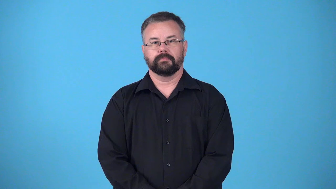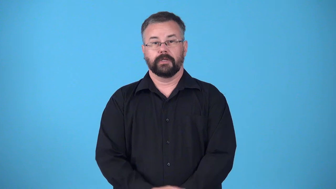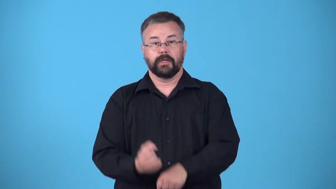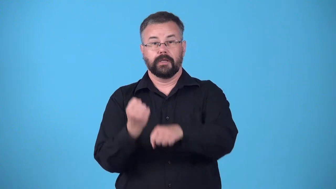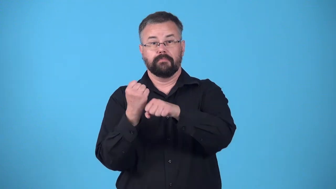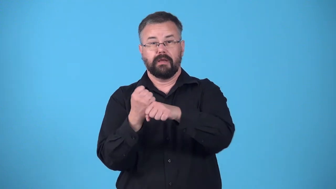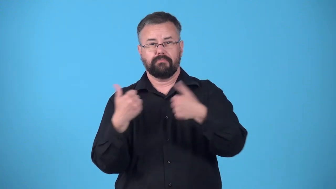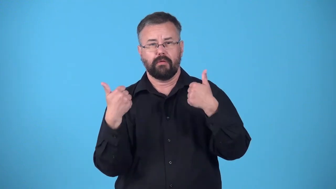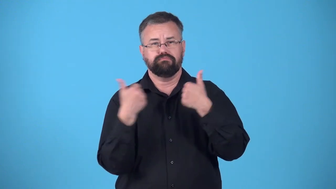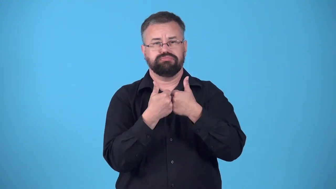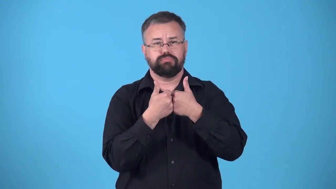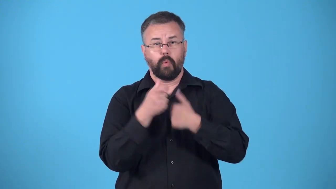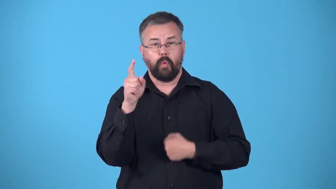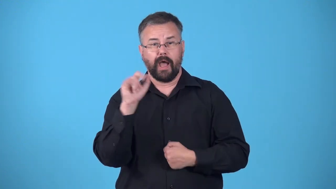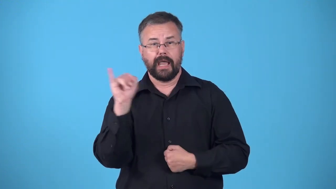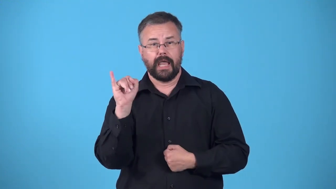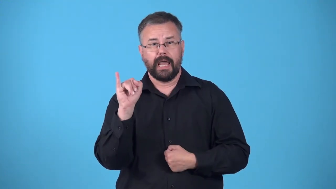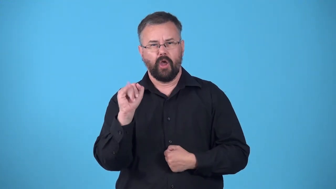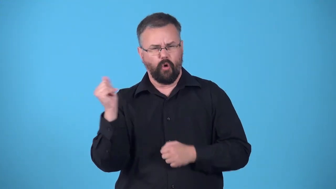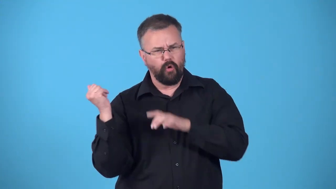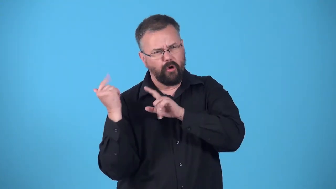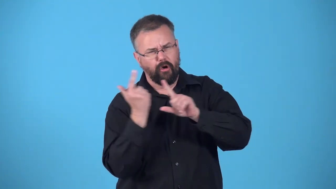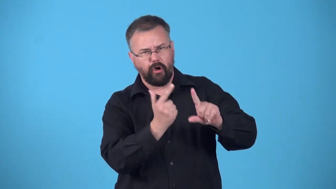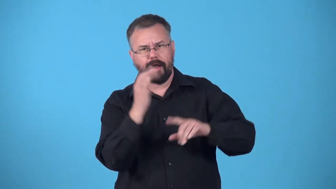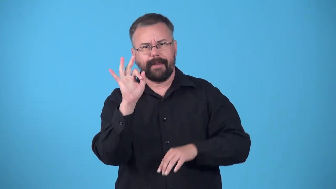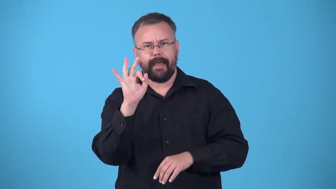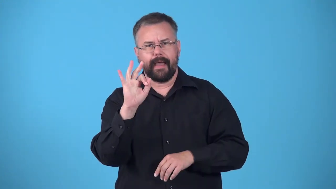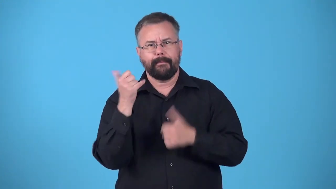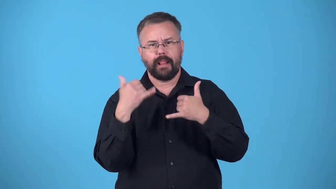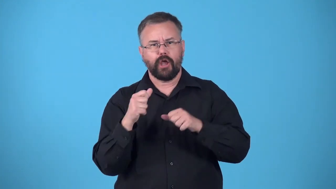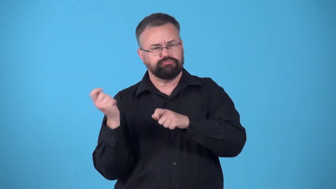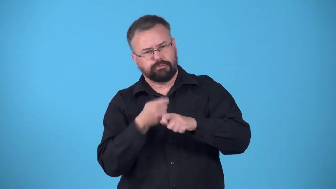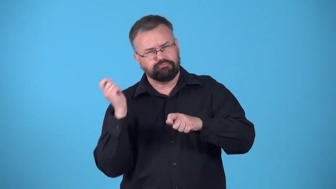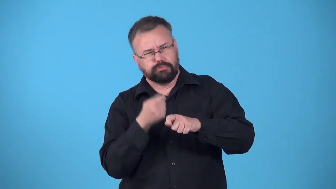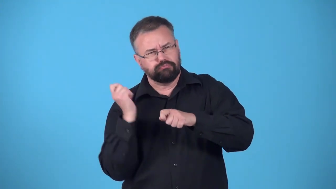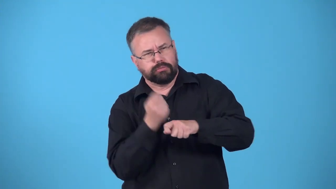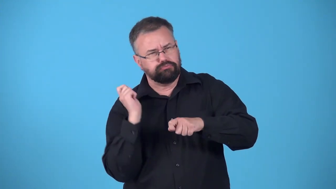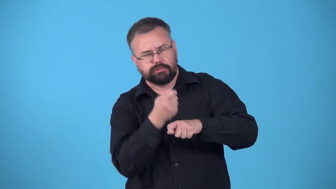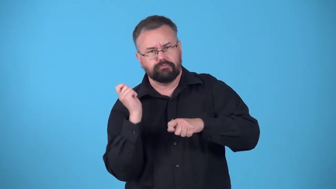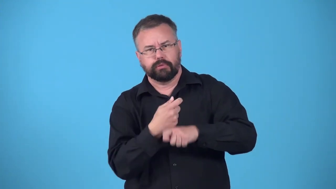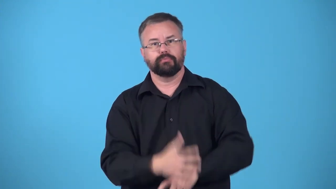bat around